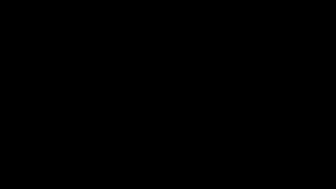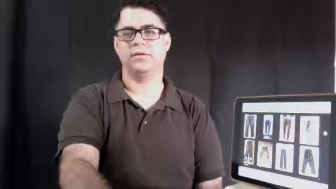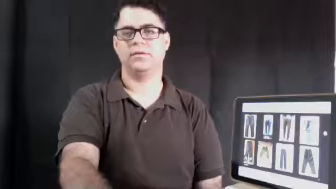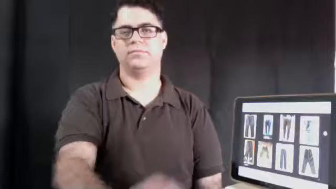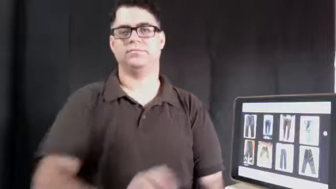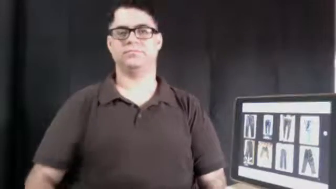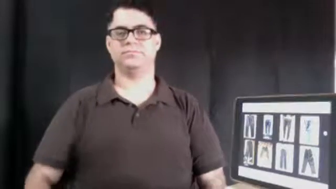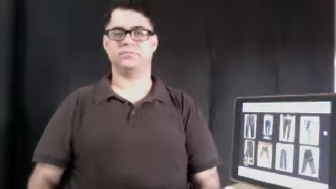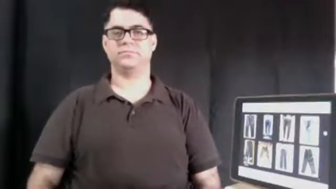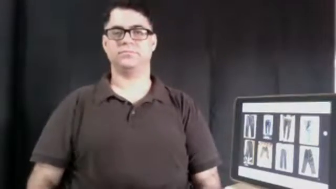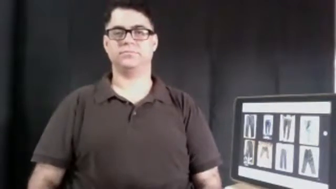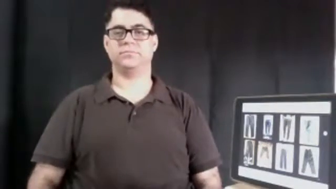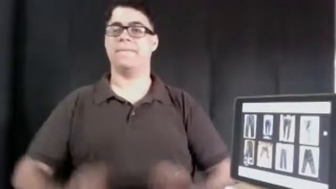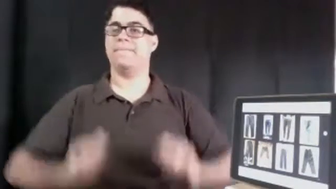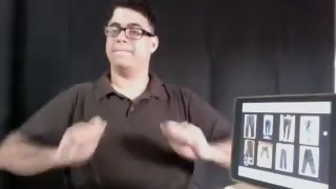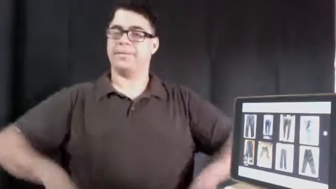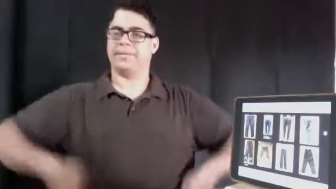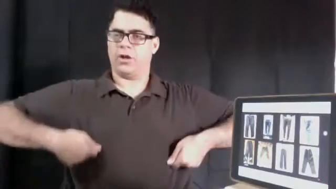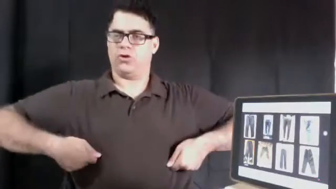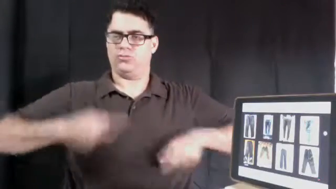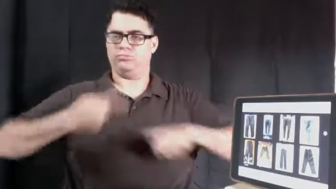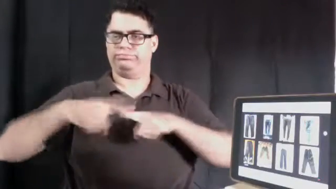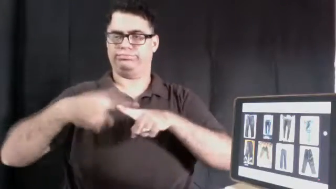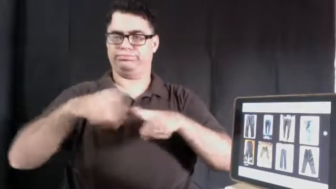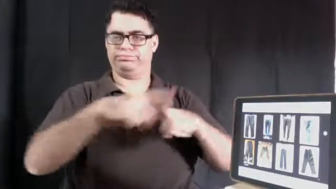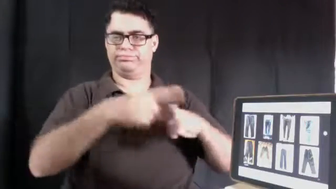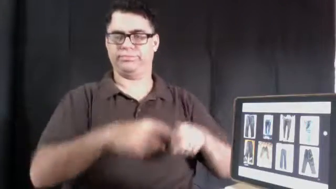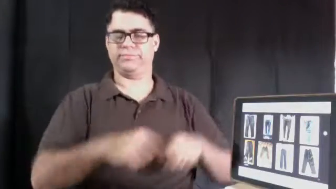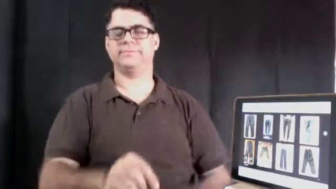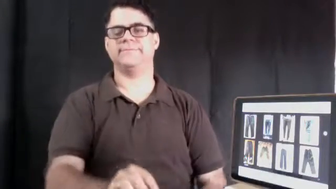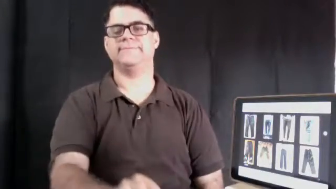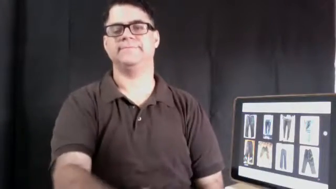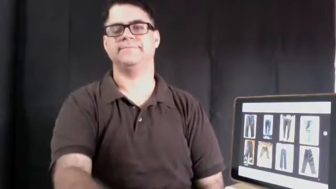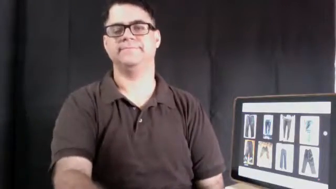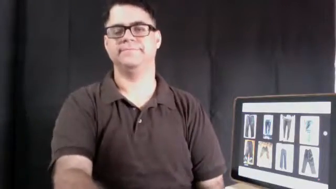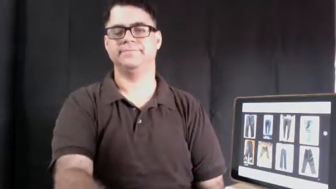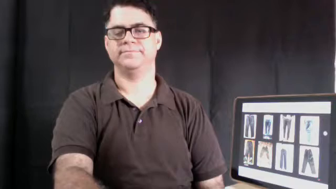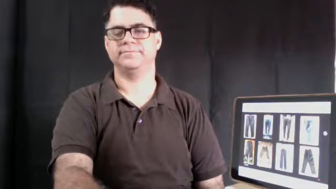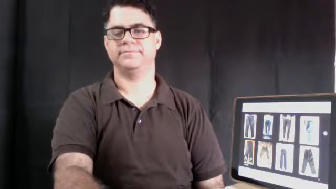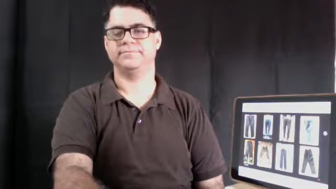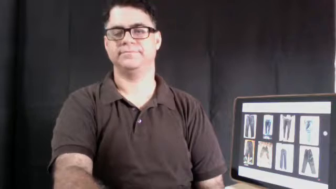pants